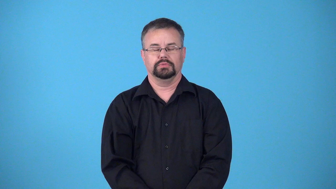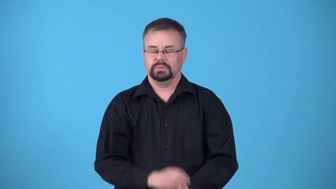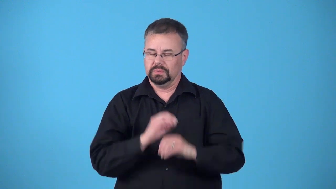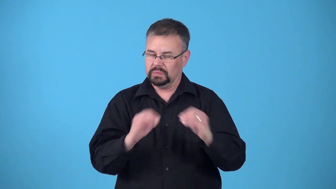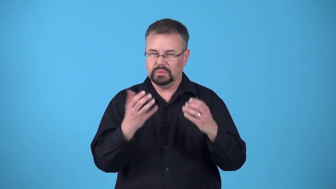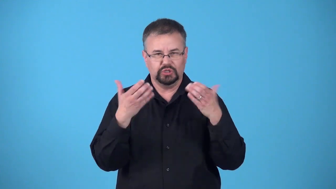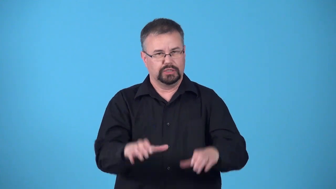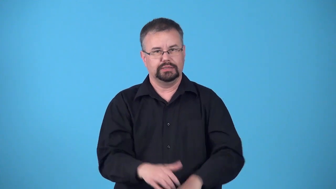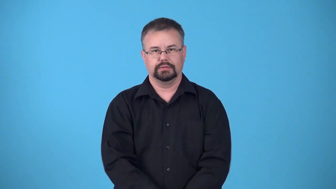pup's chance